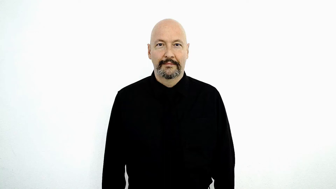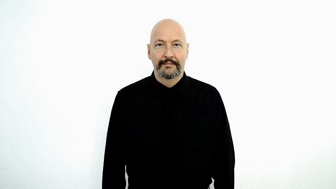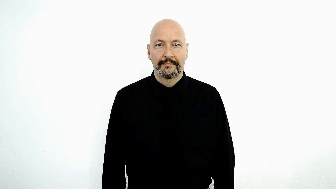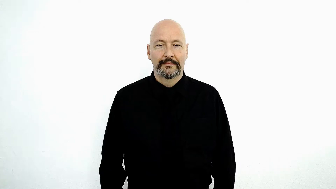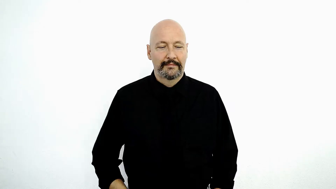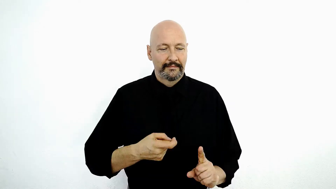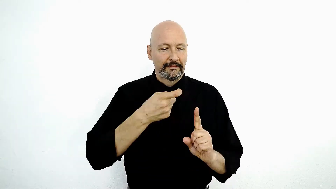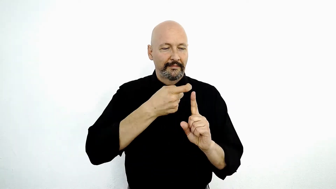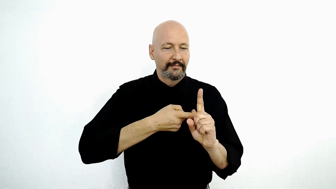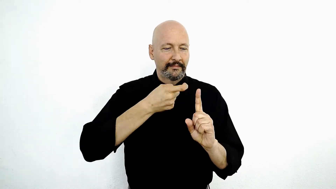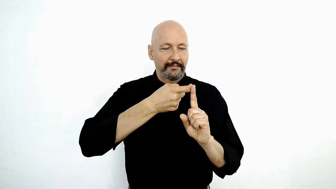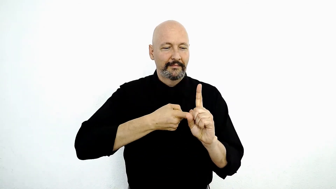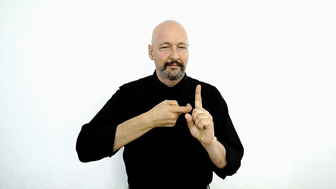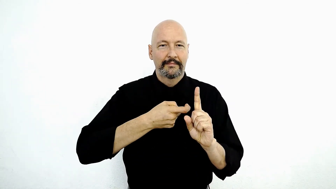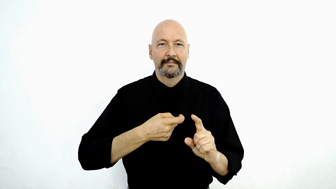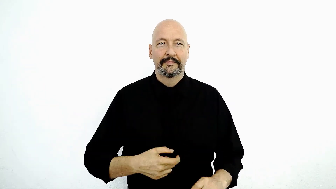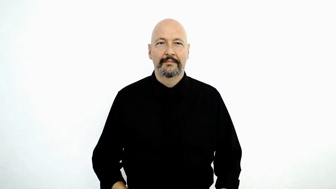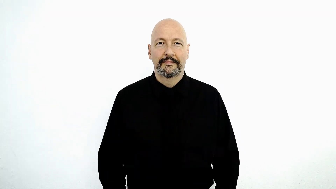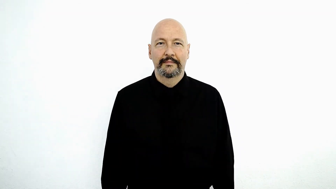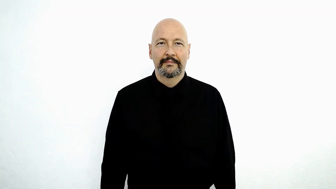BANANA